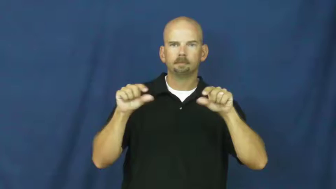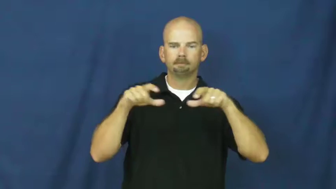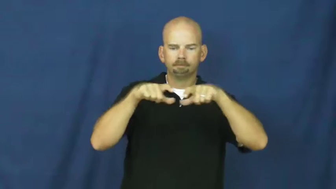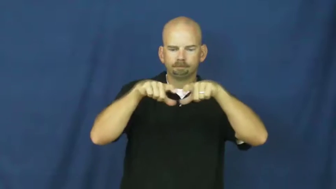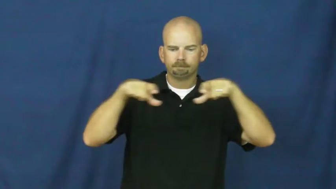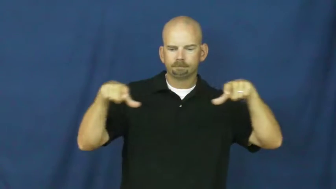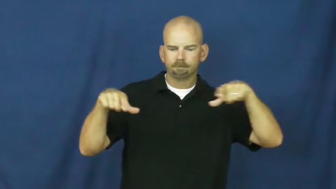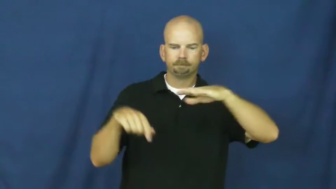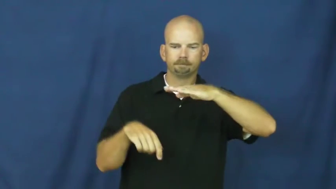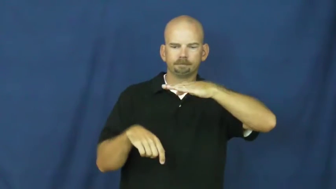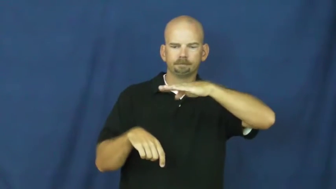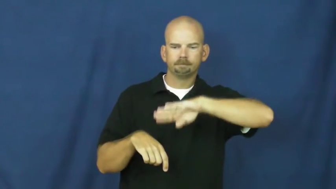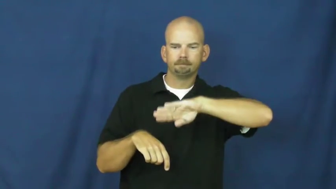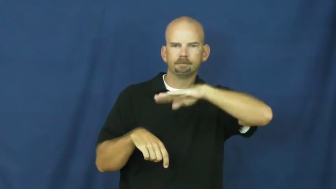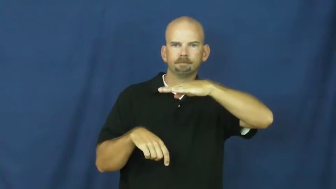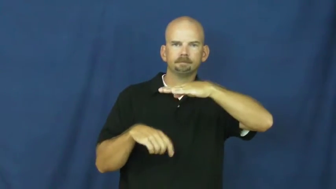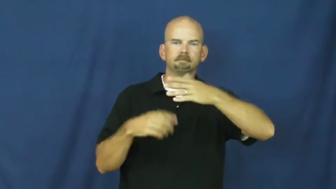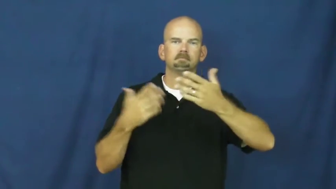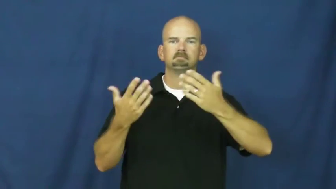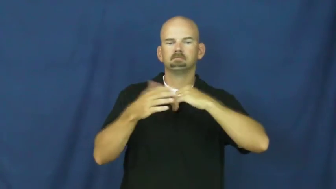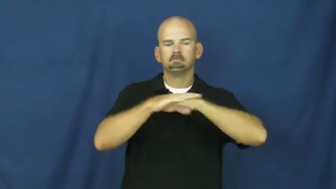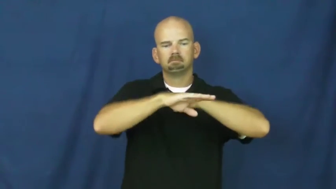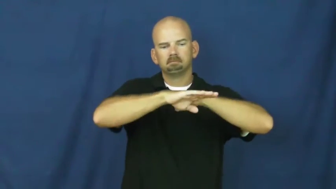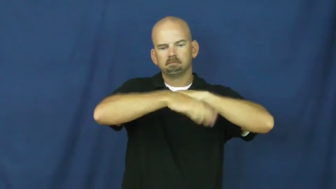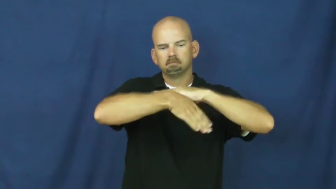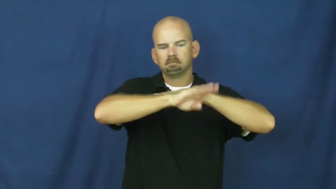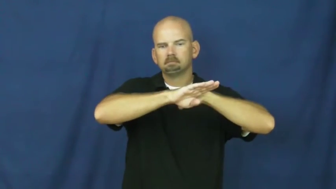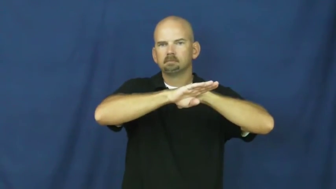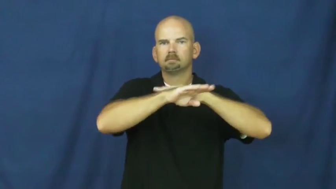elevator-plane